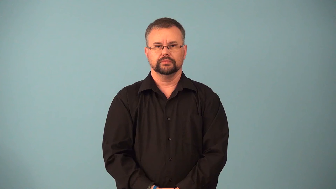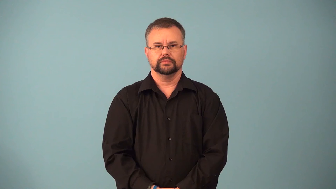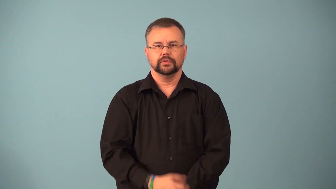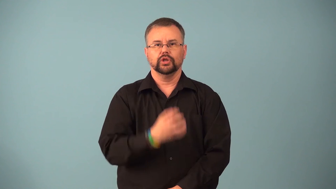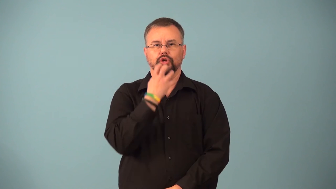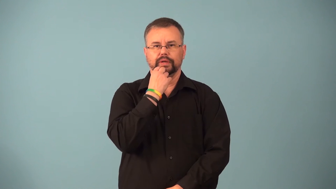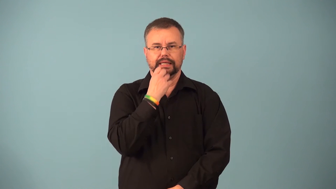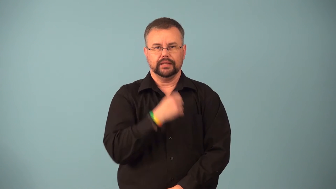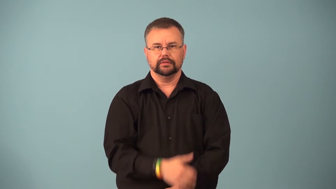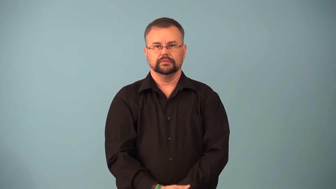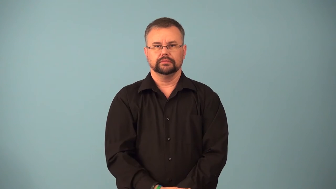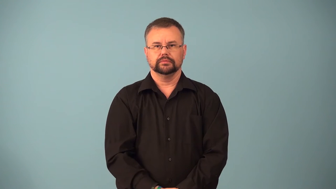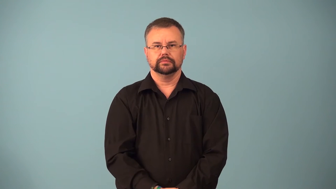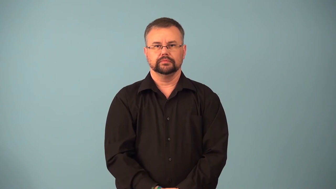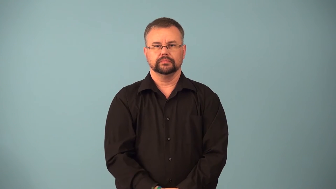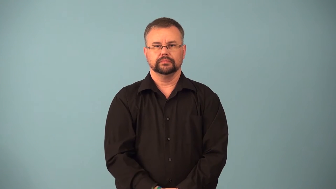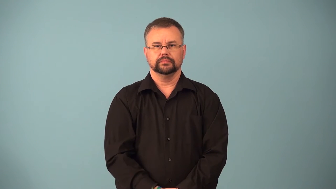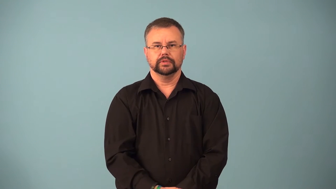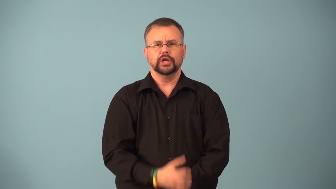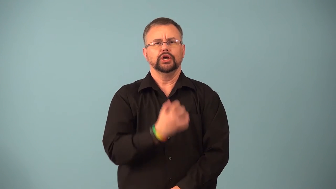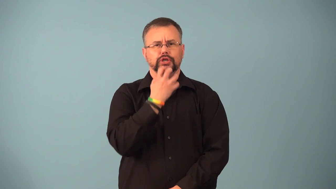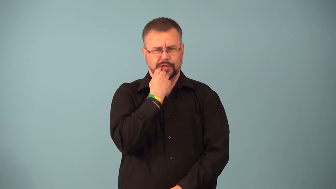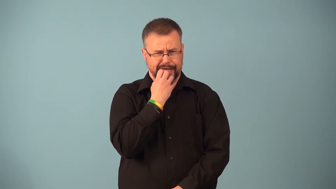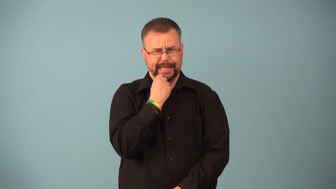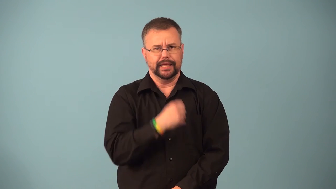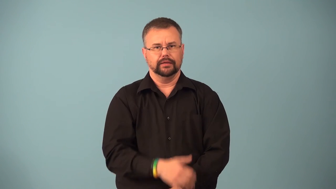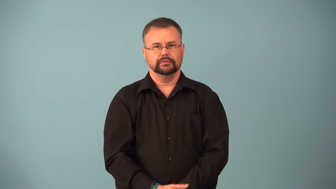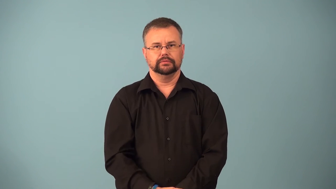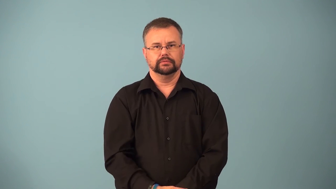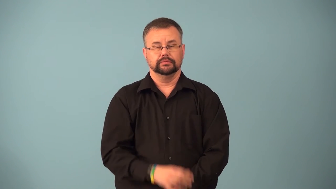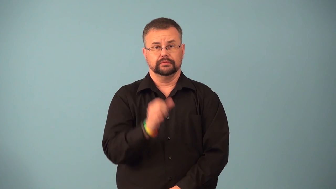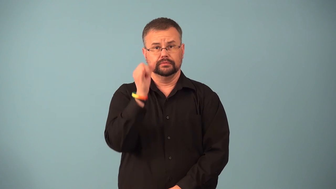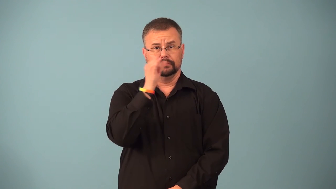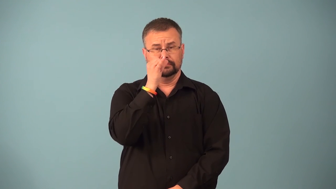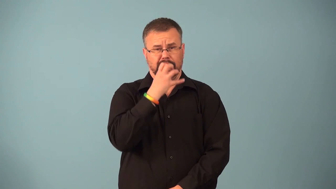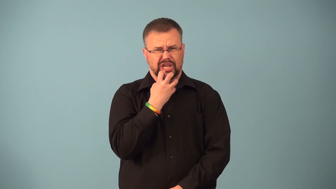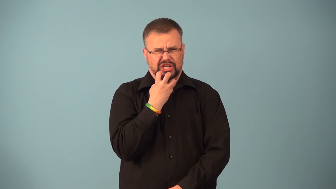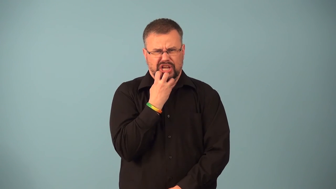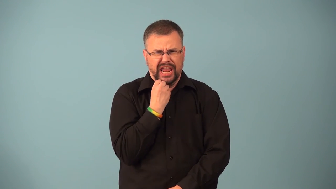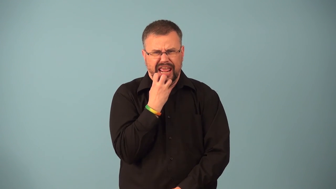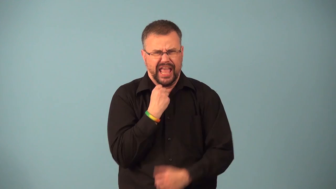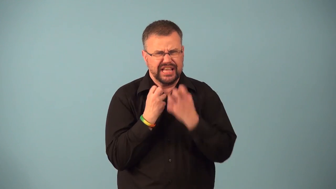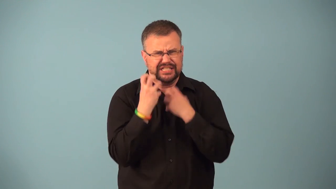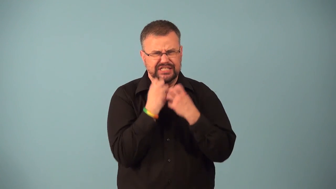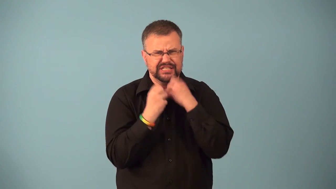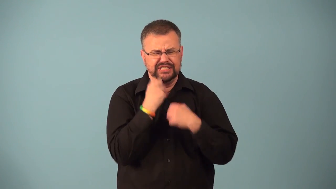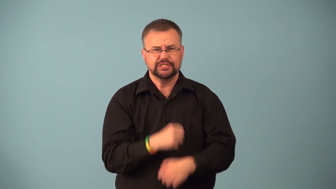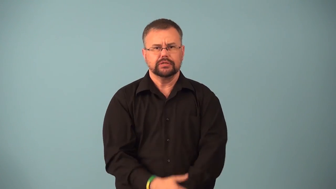greedy